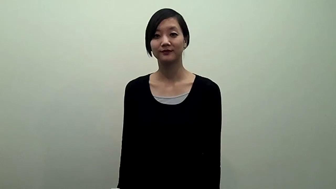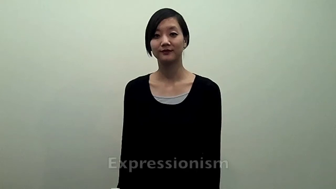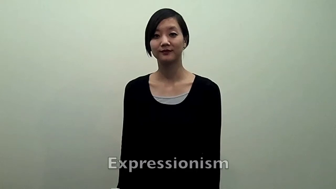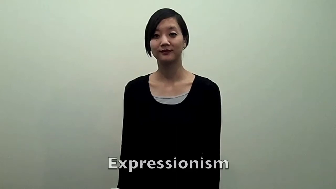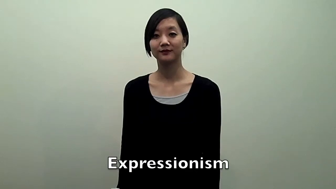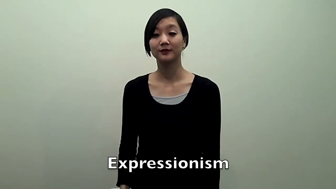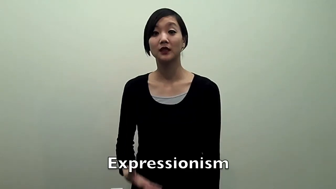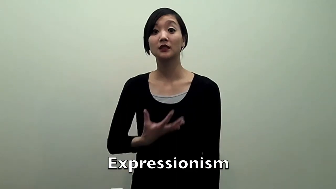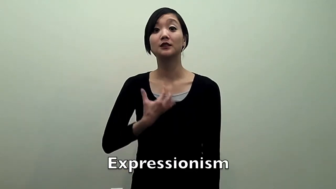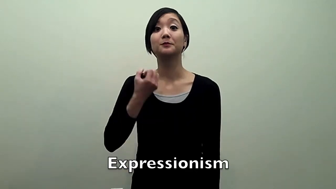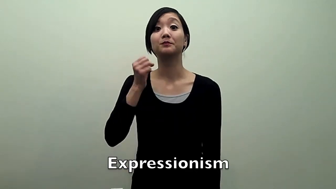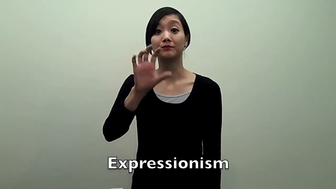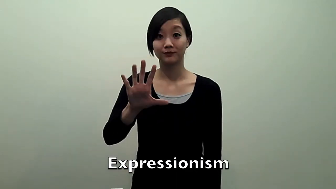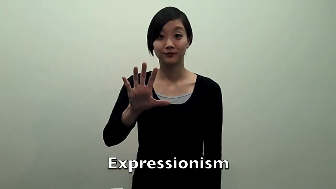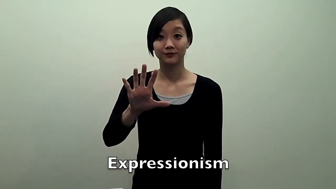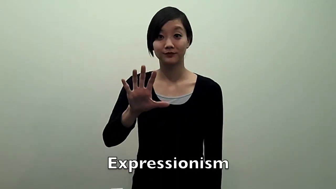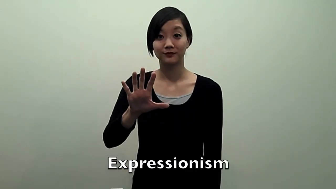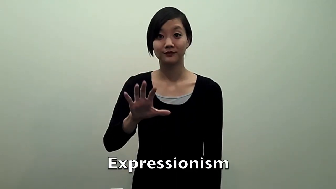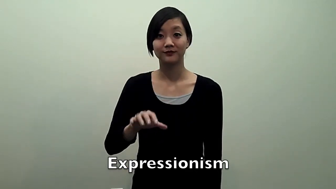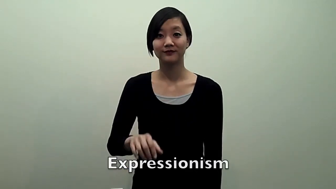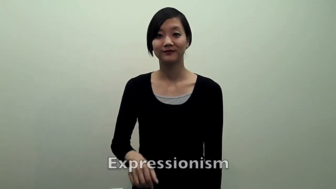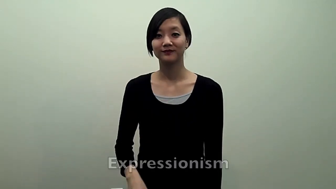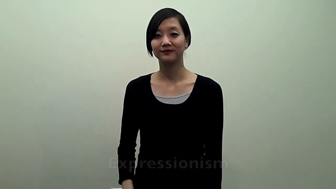Expressionism